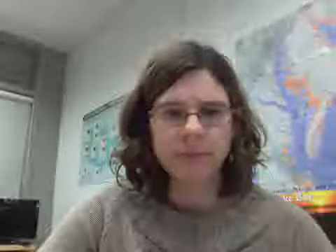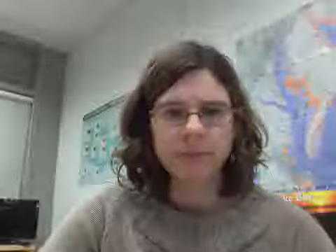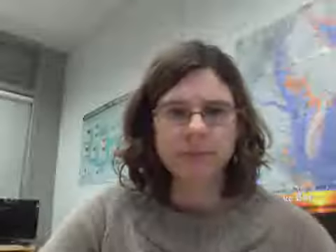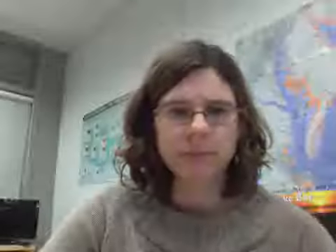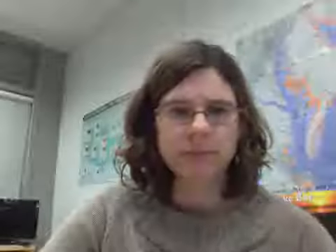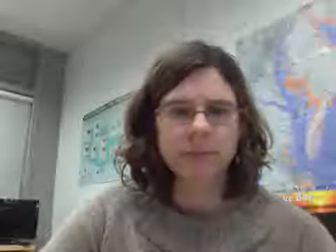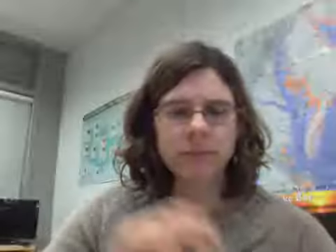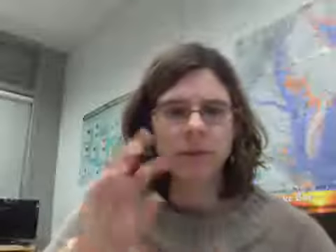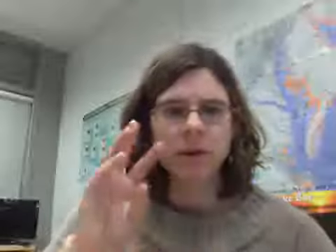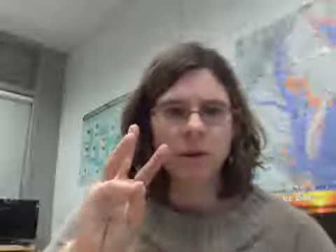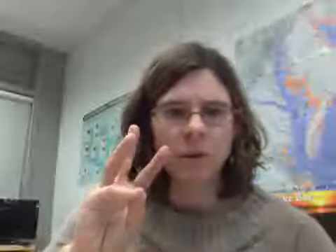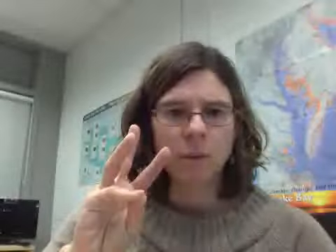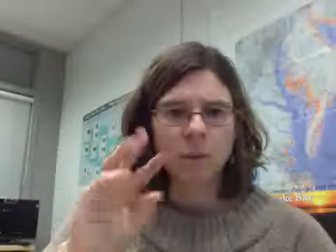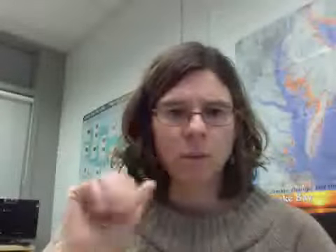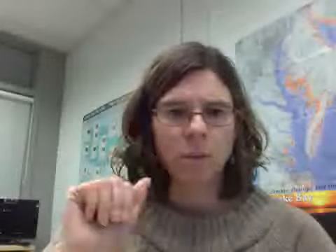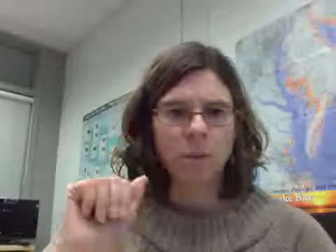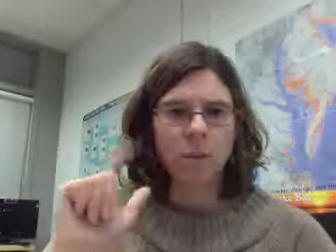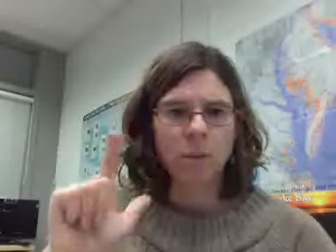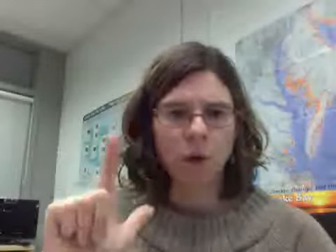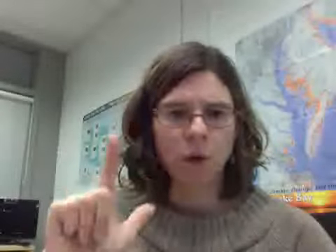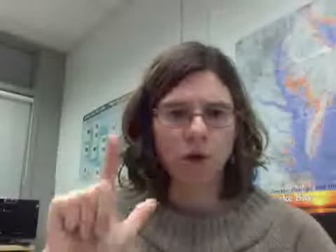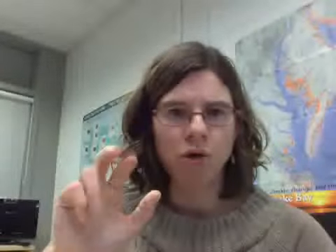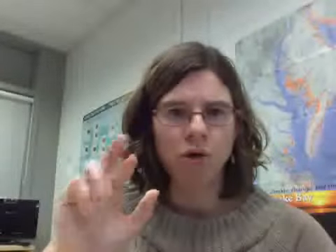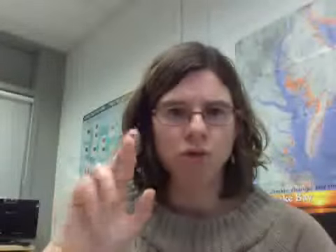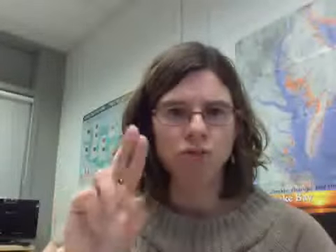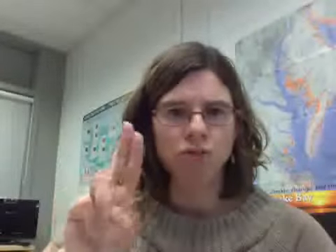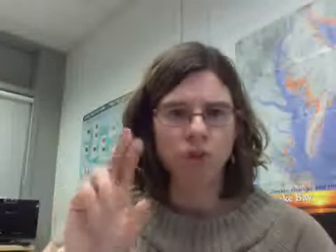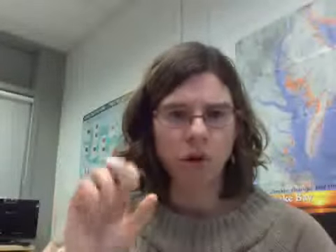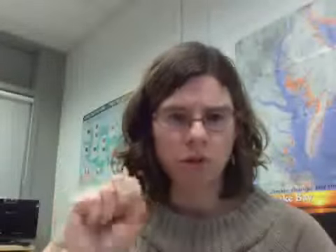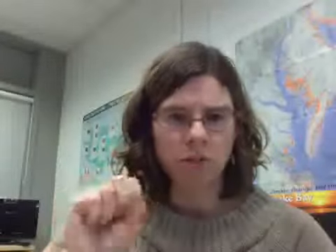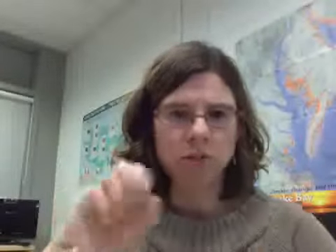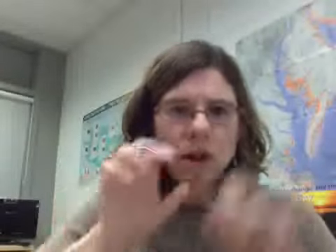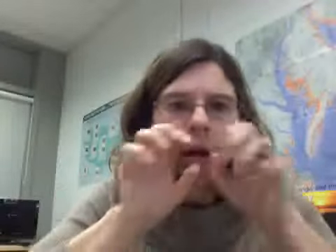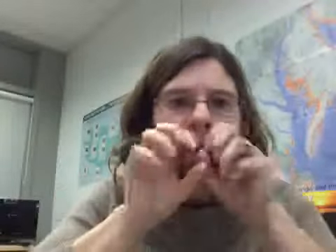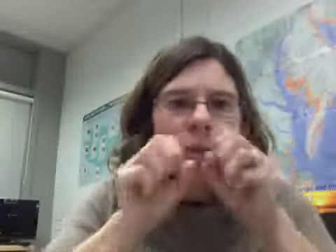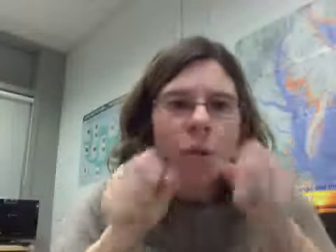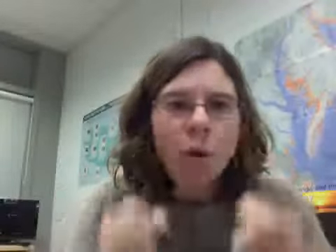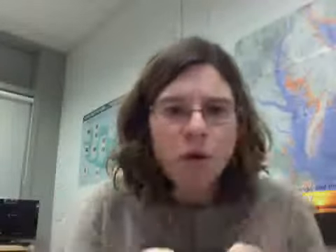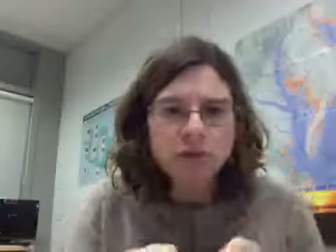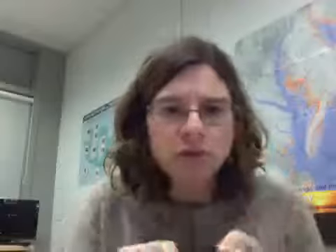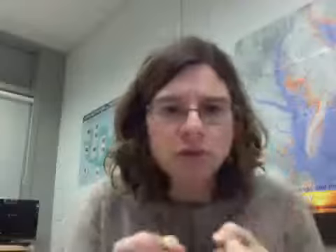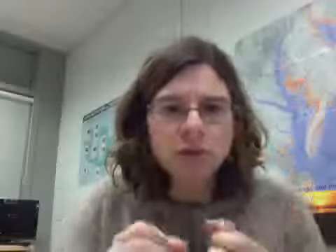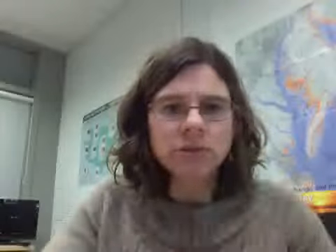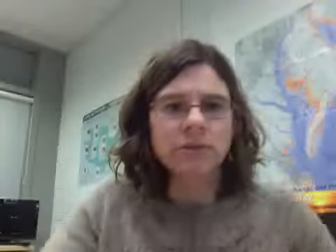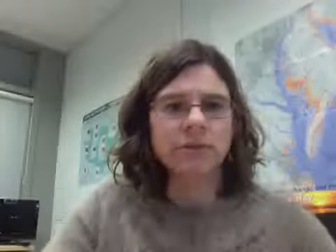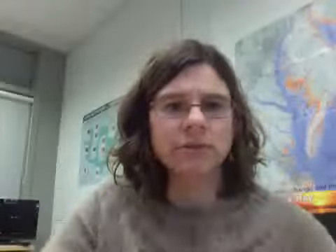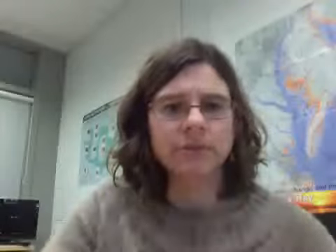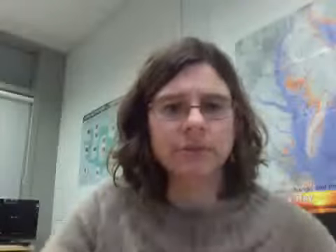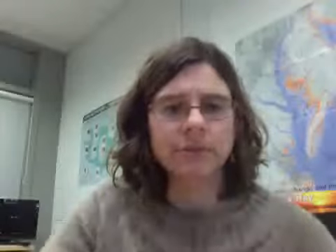walrus